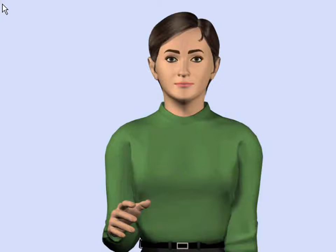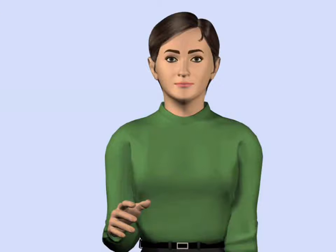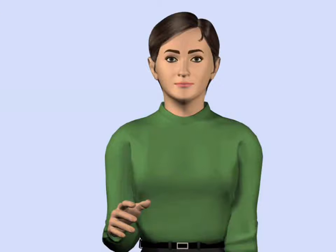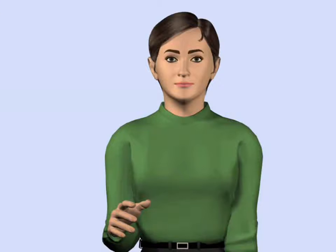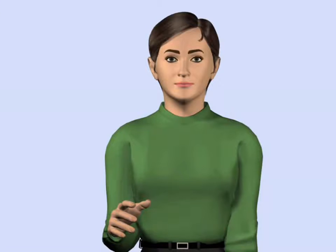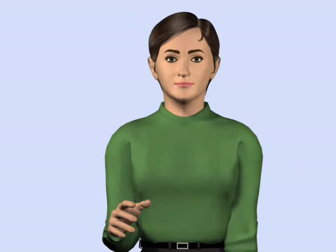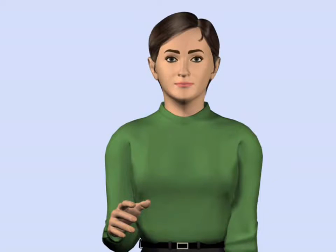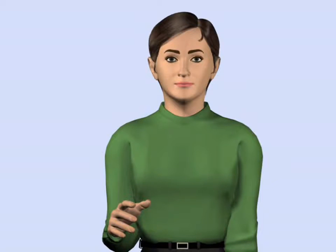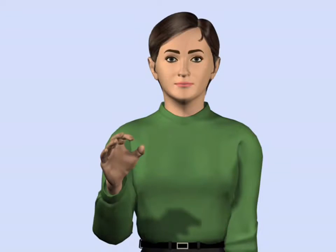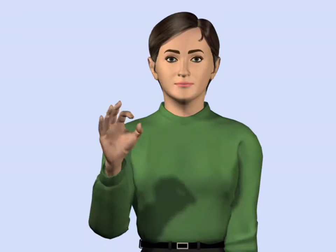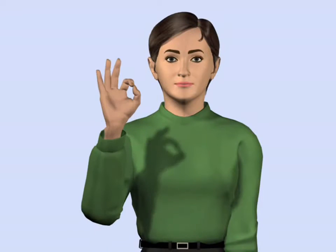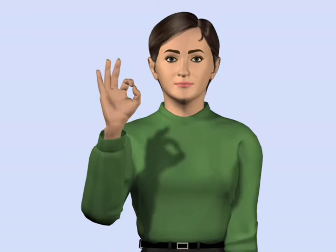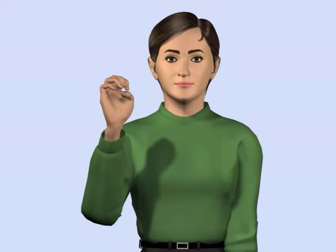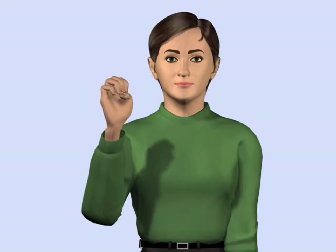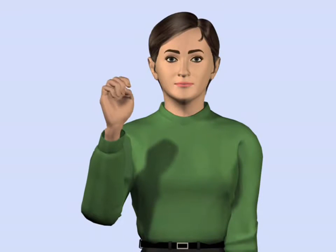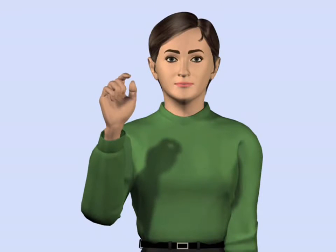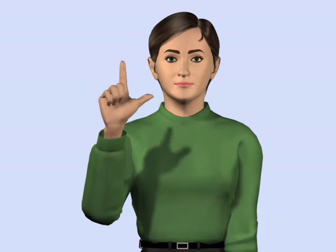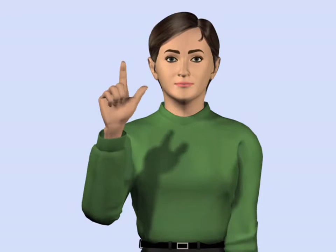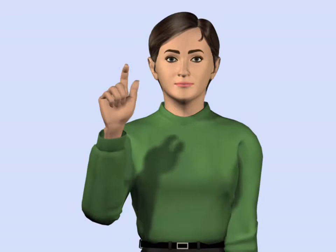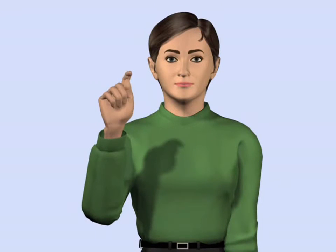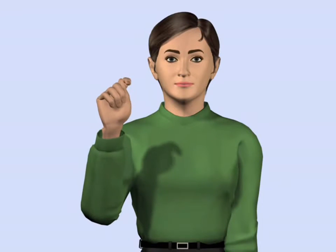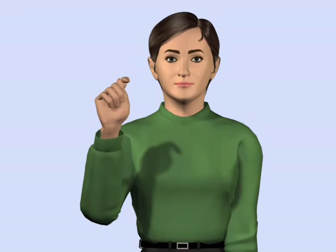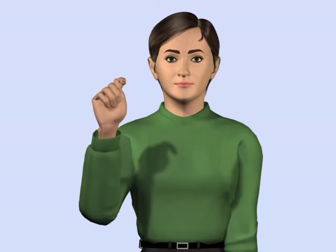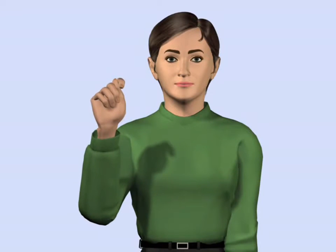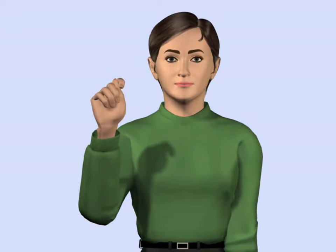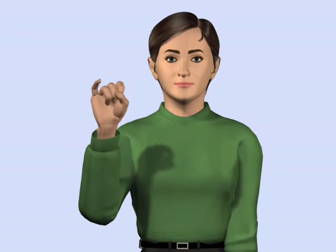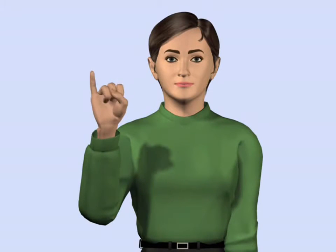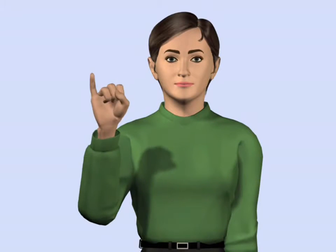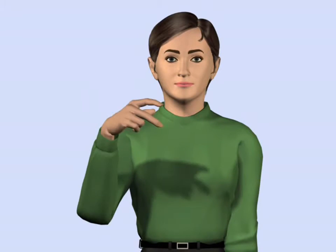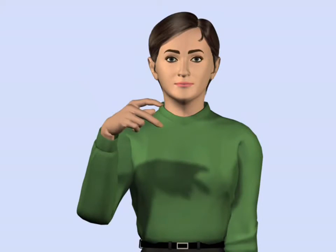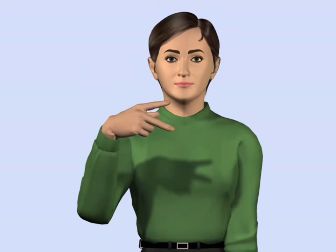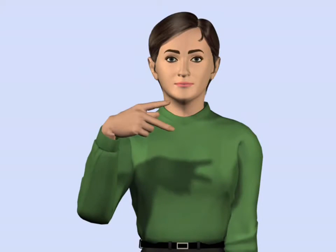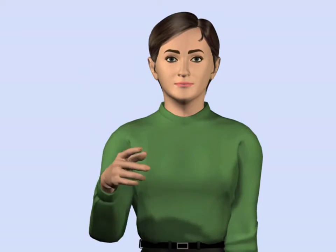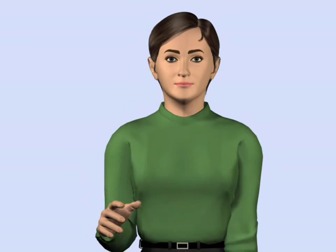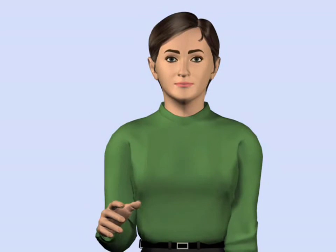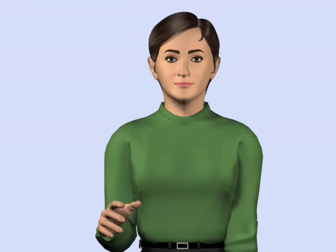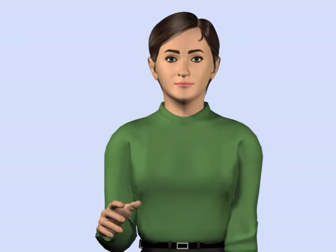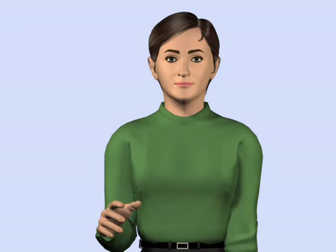felt tip